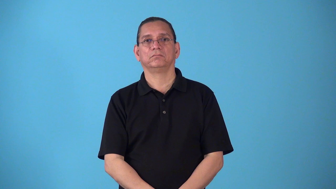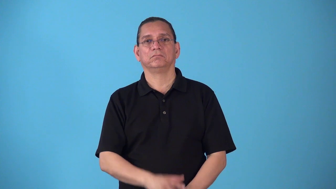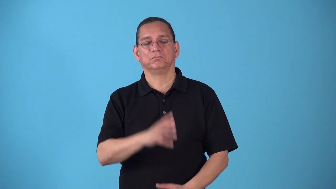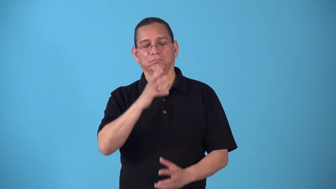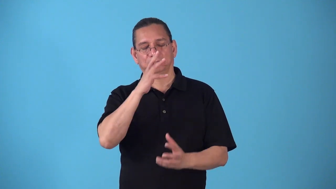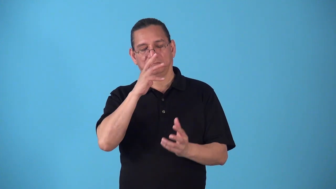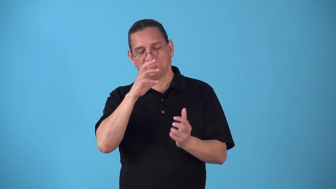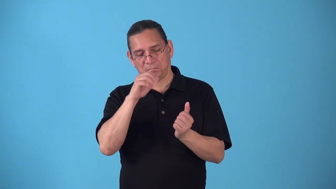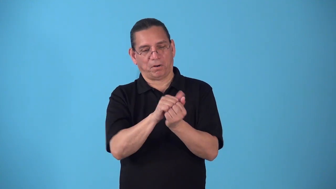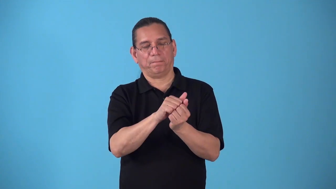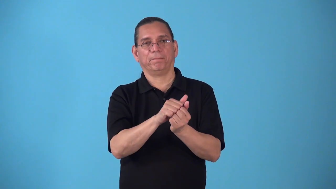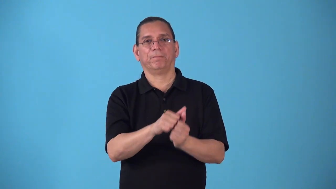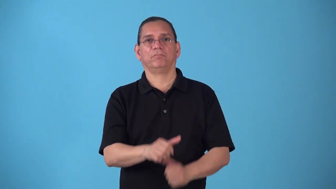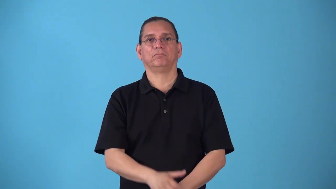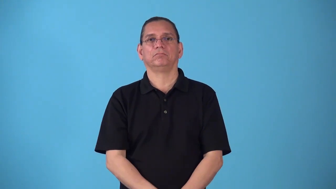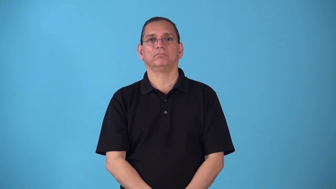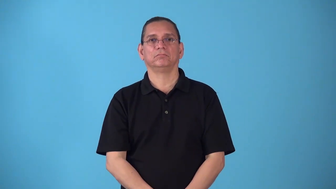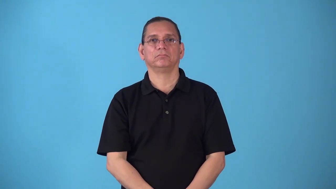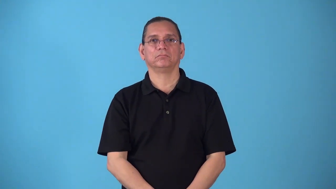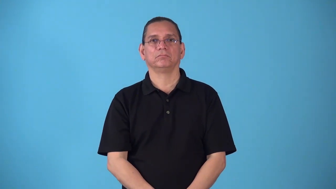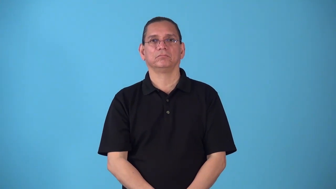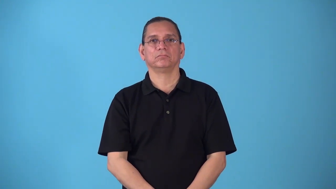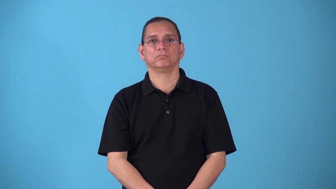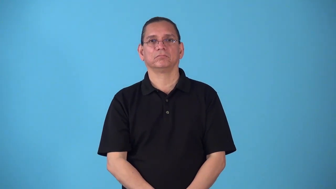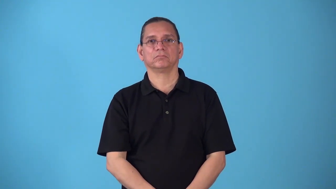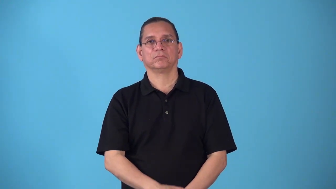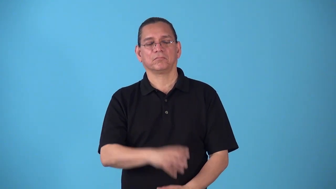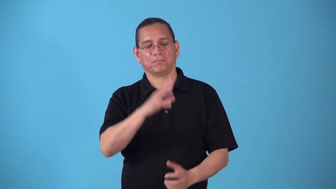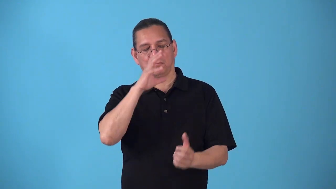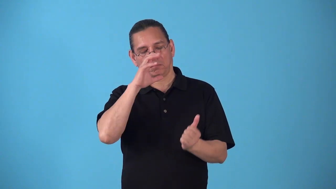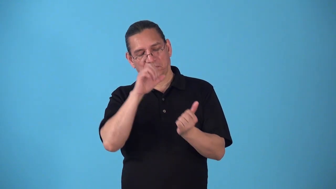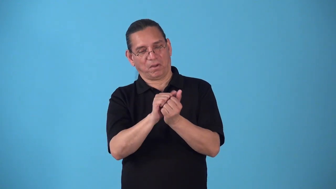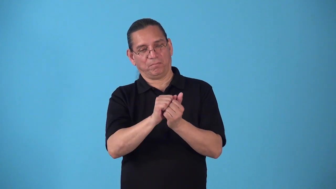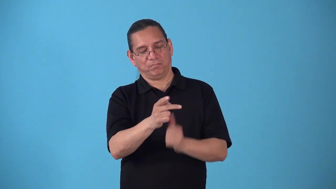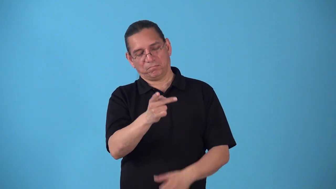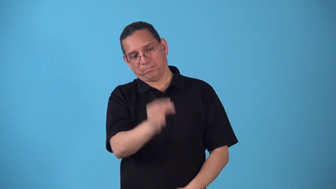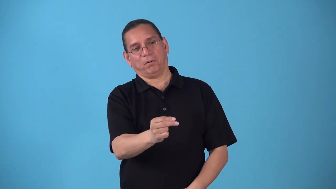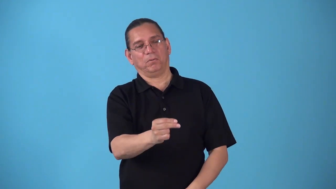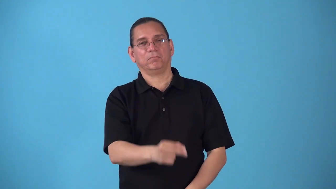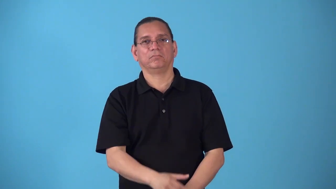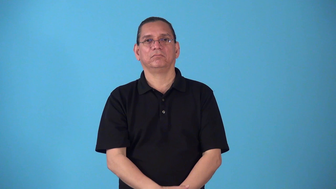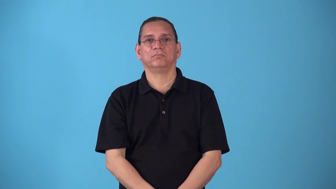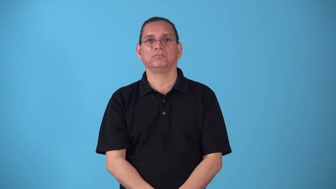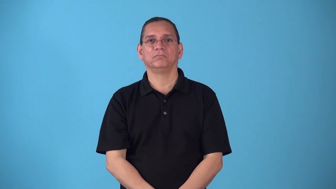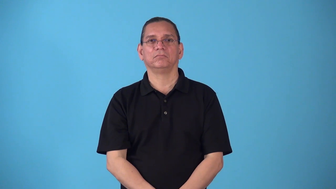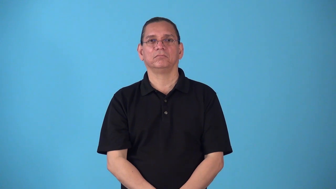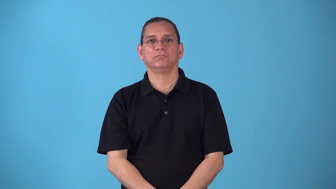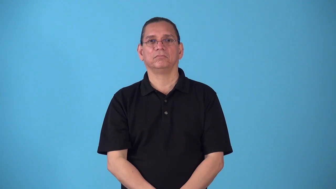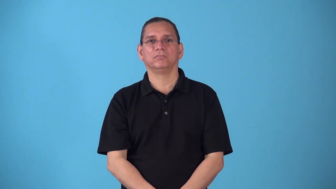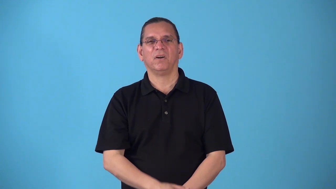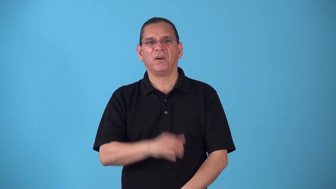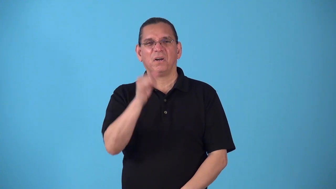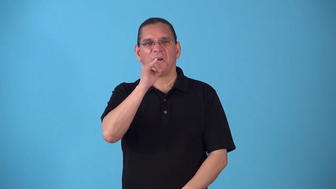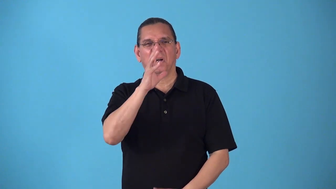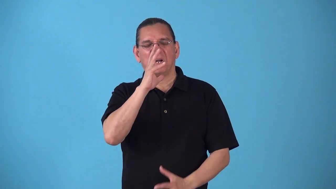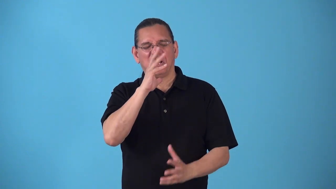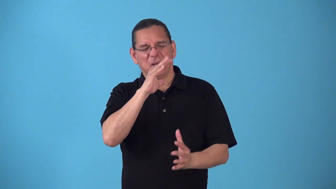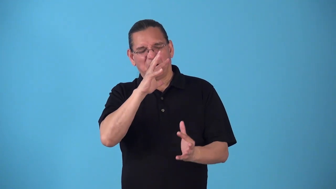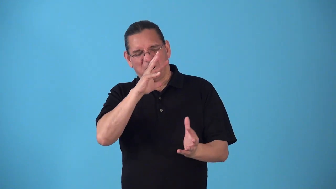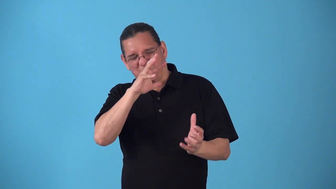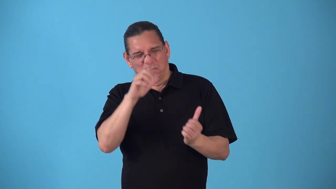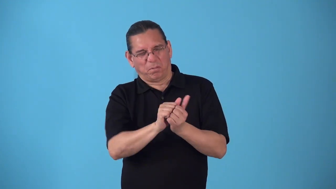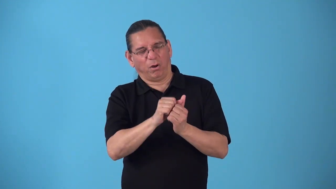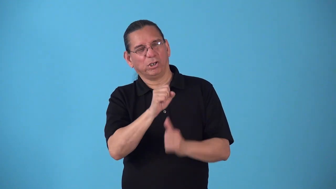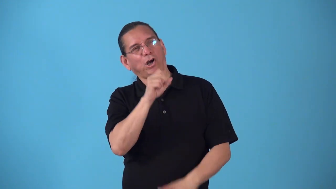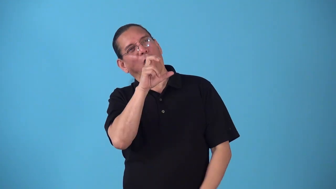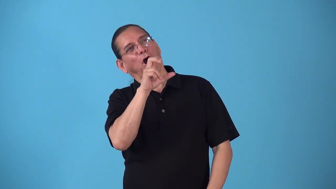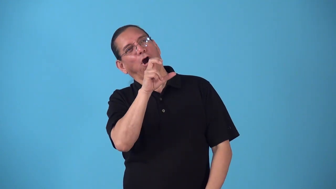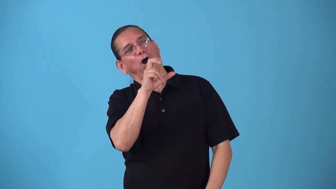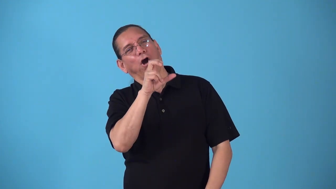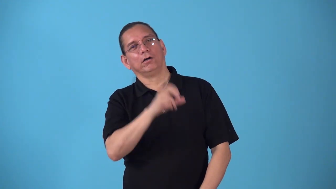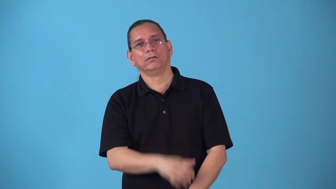sound,sounder,soundest